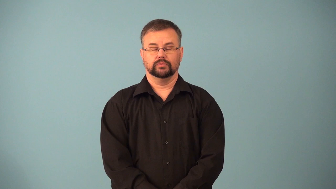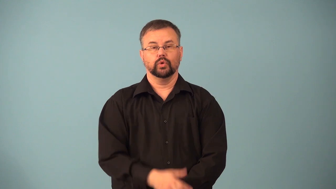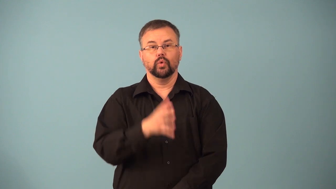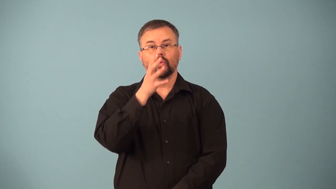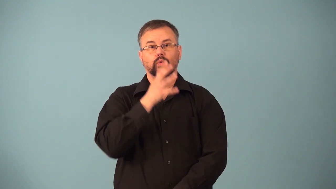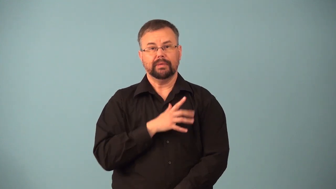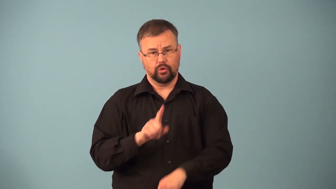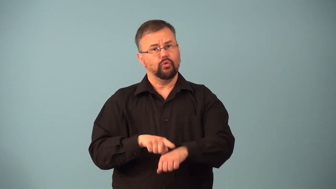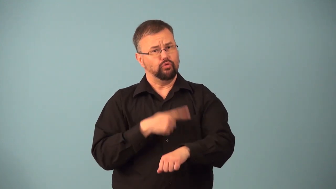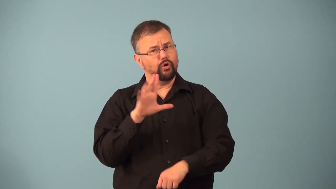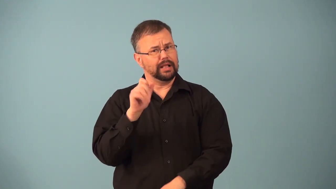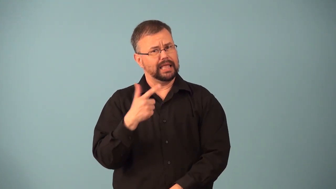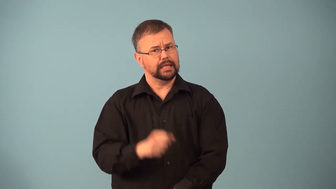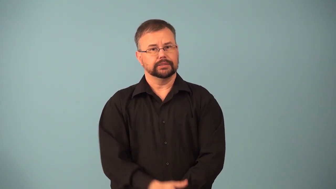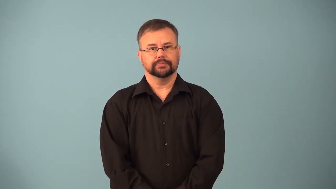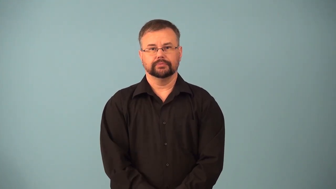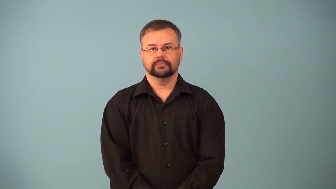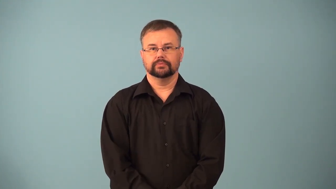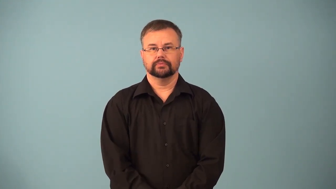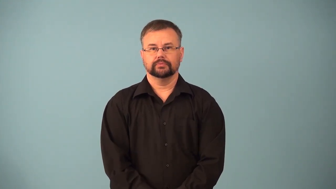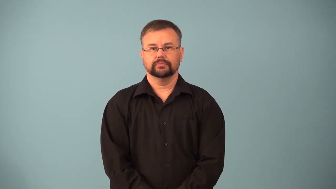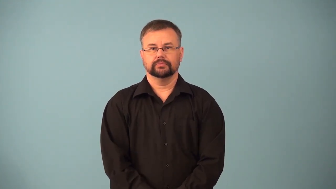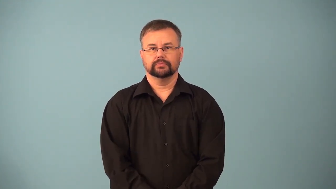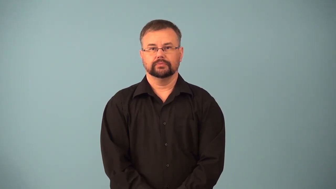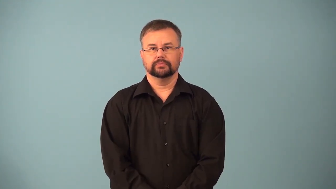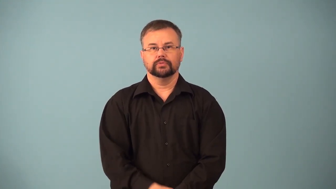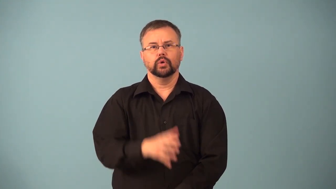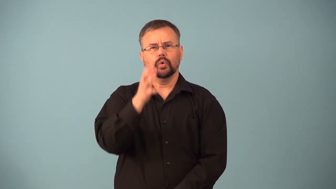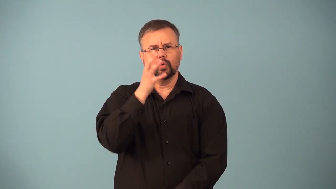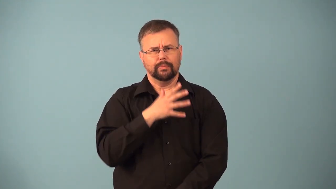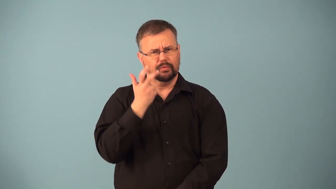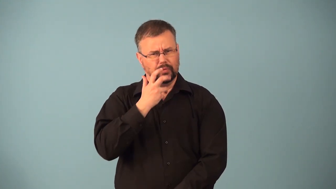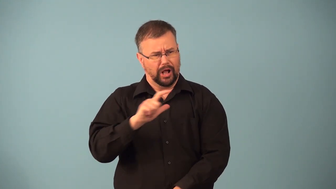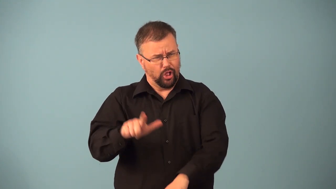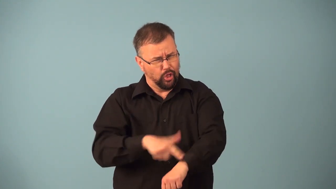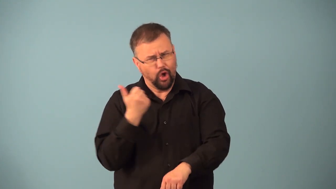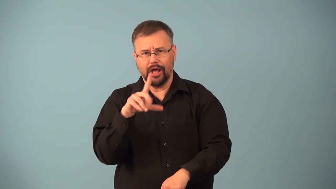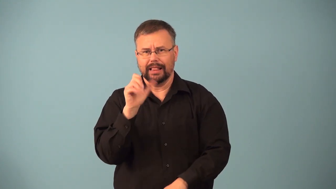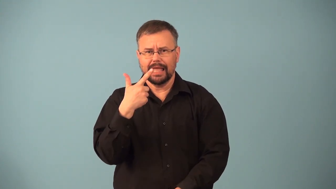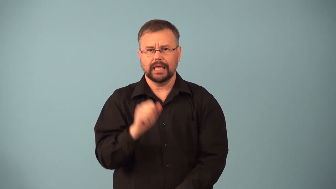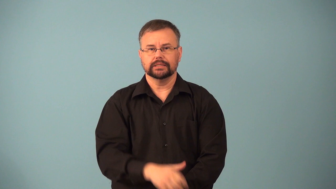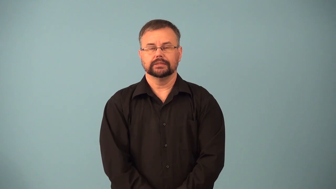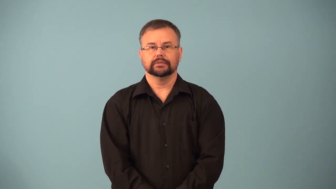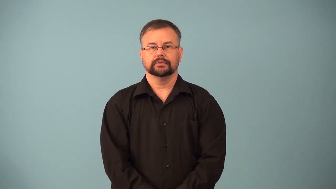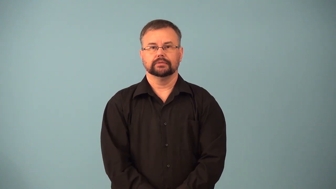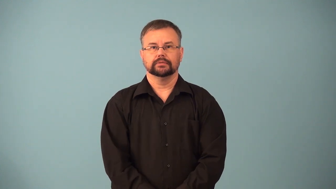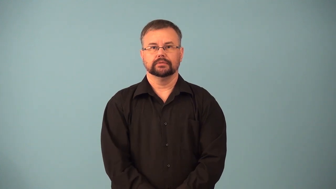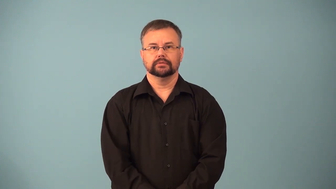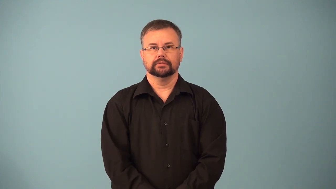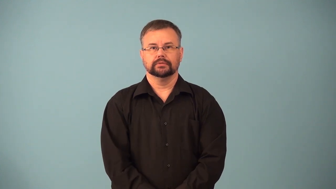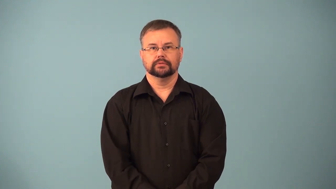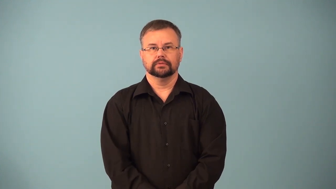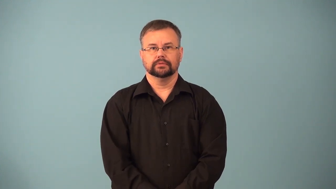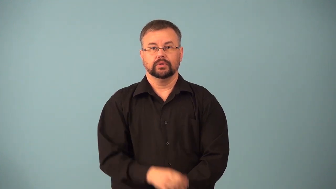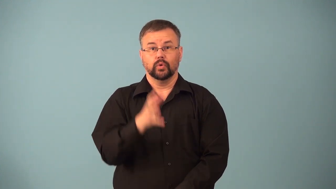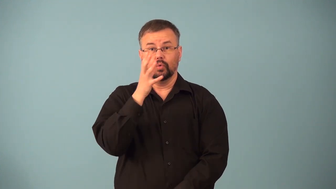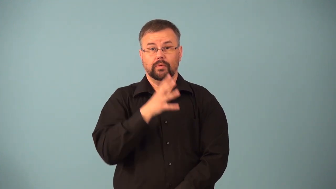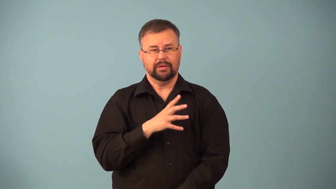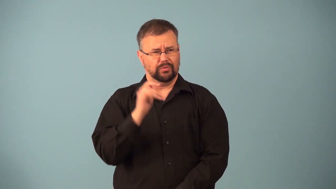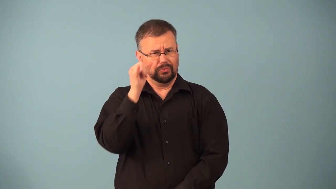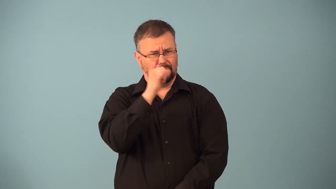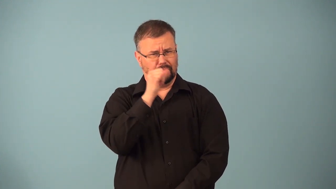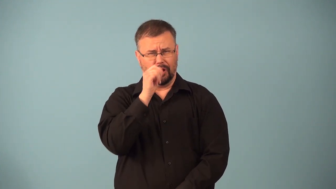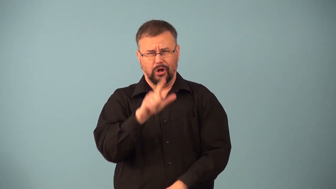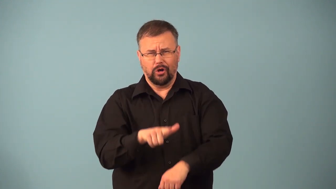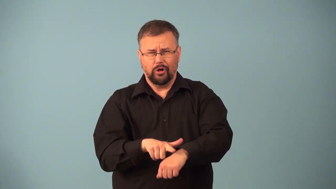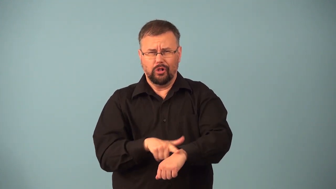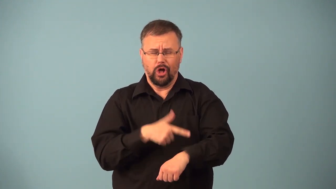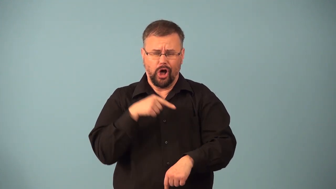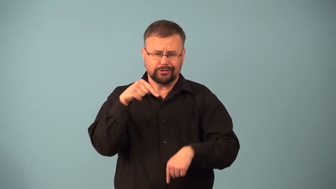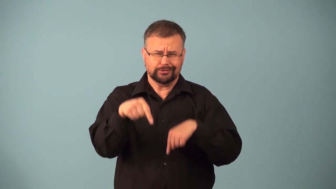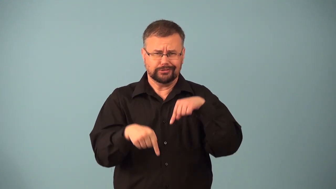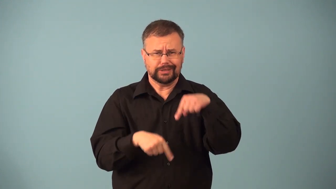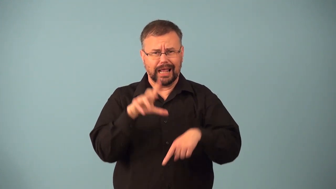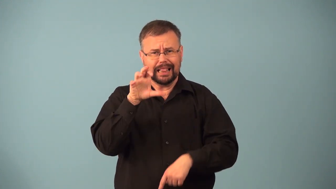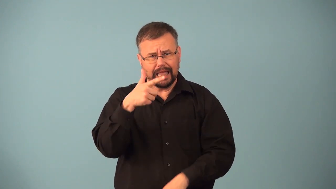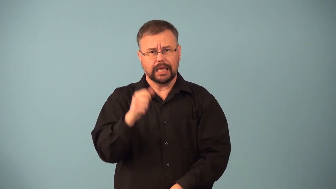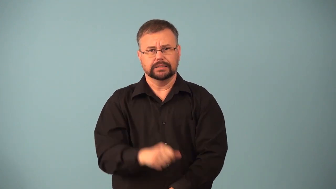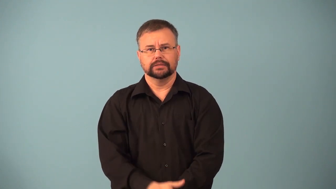leggy